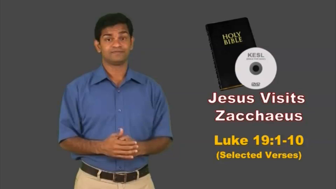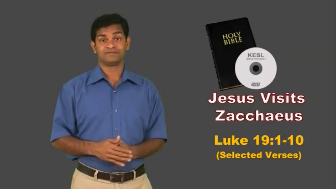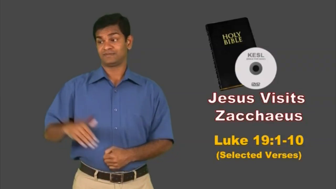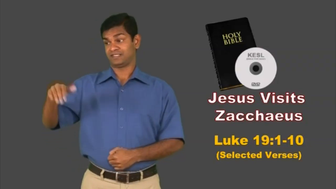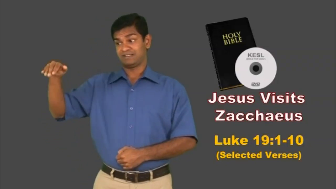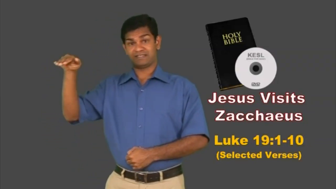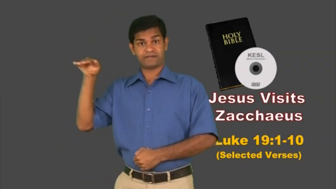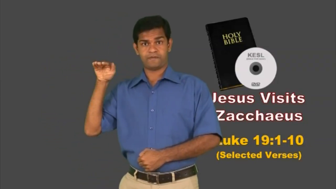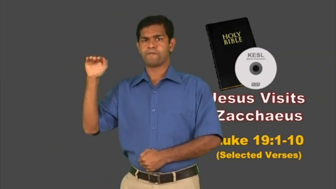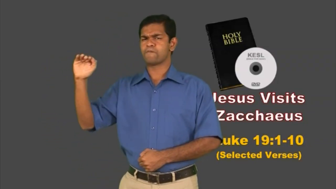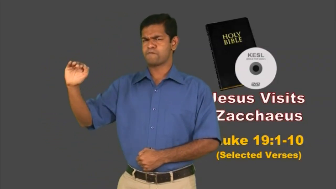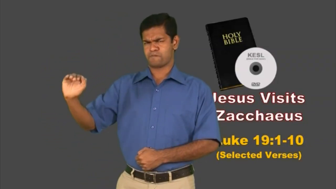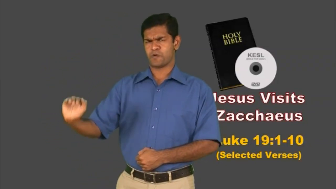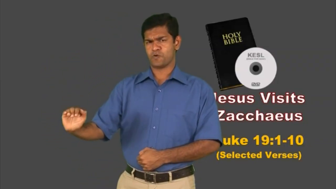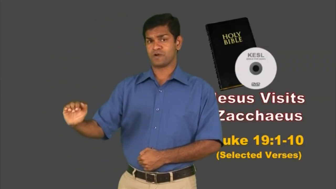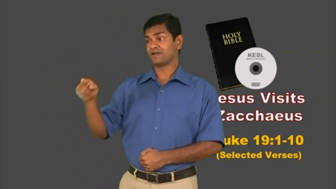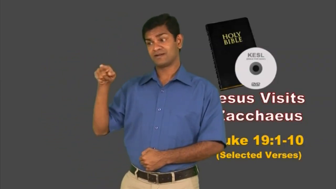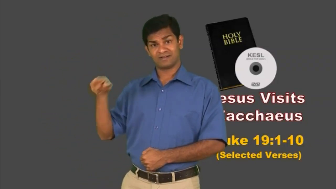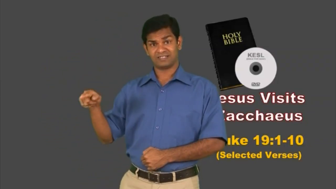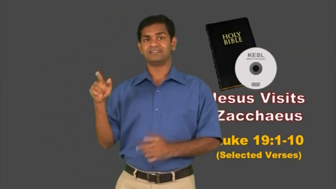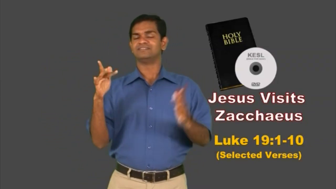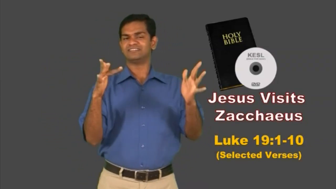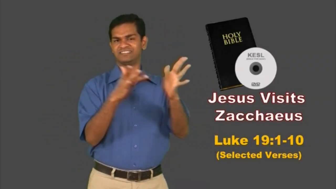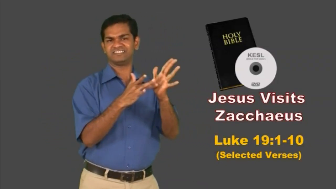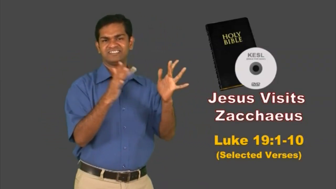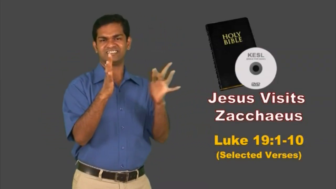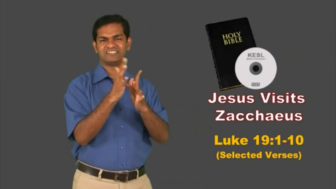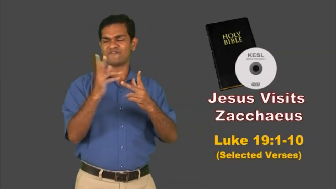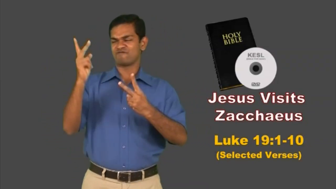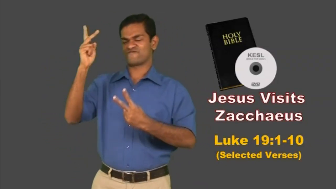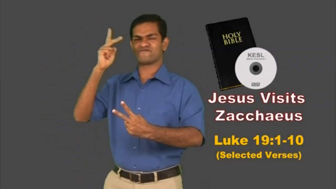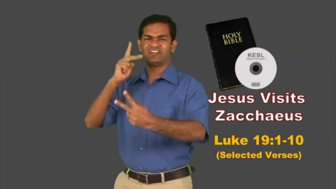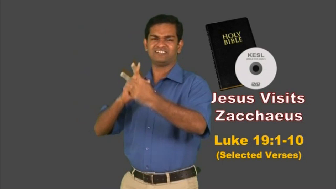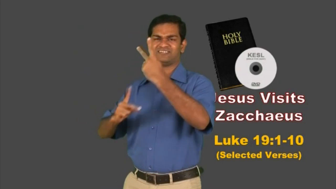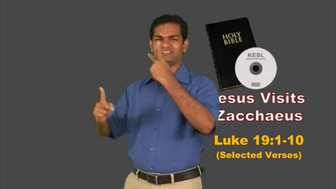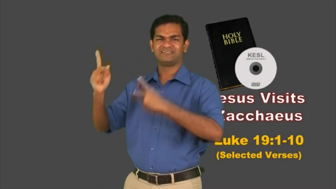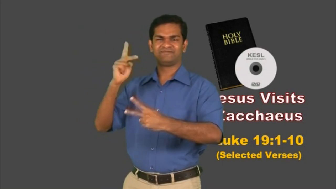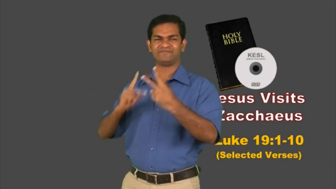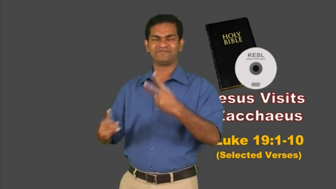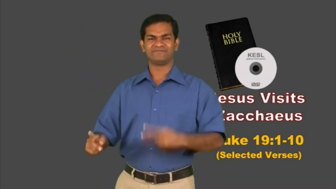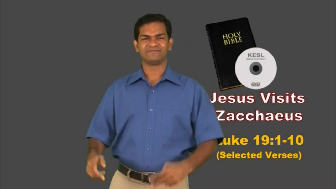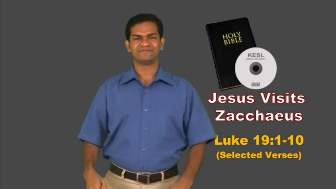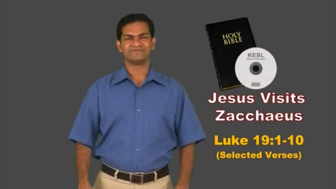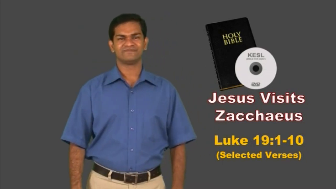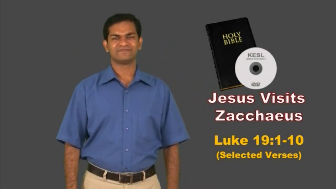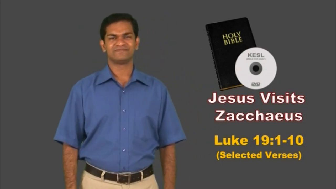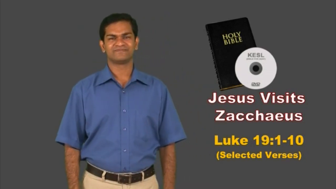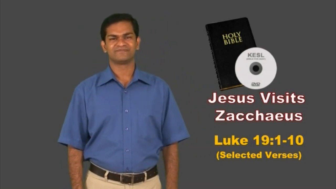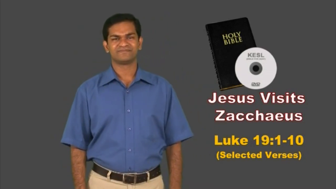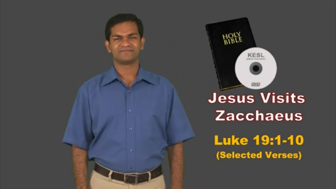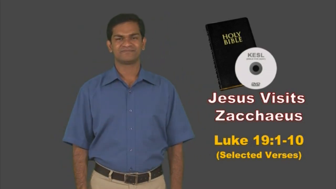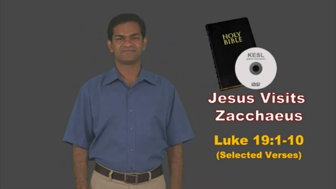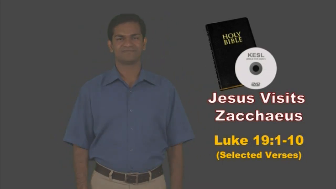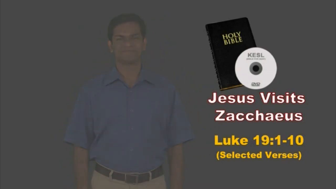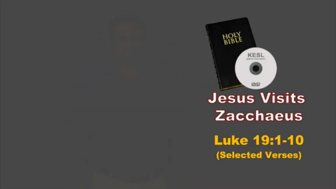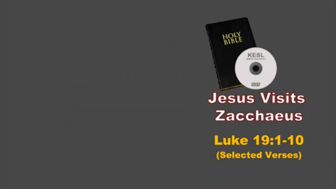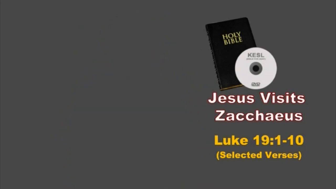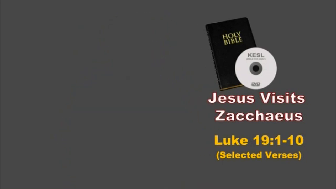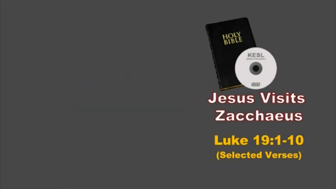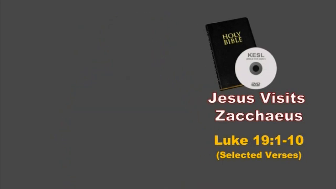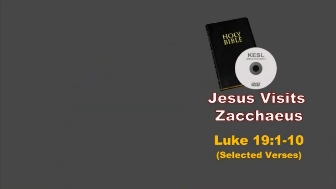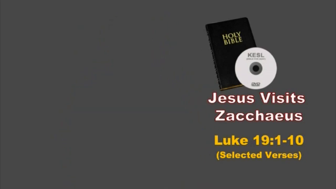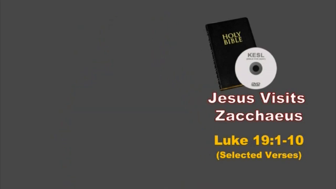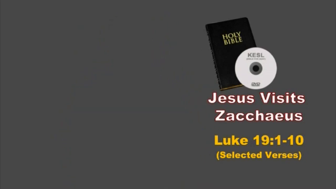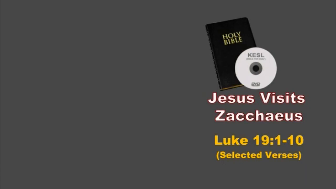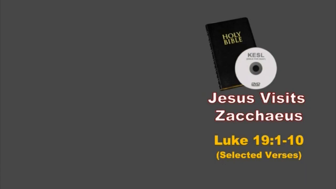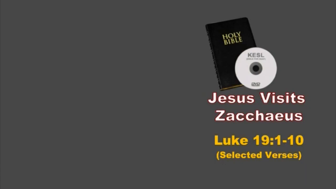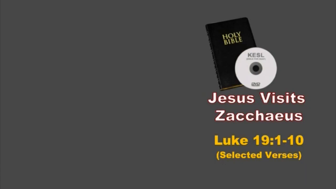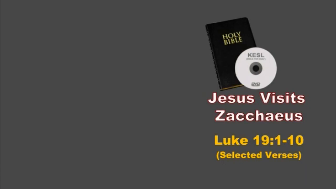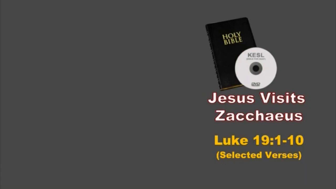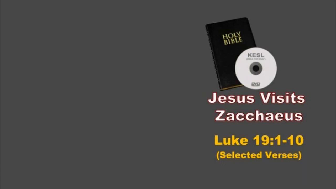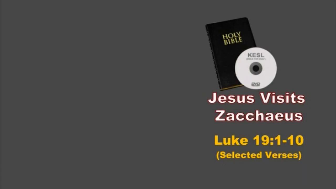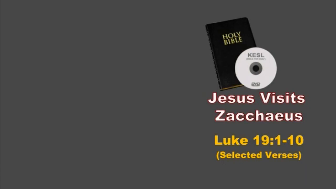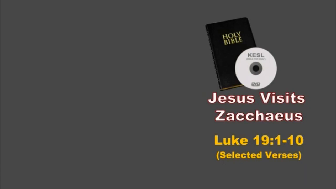Jesus Visits Zacchaeus